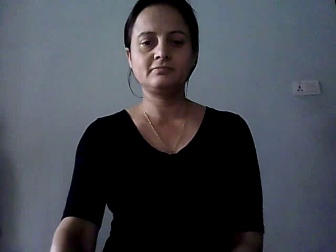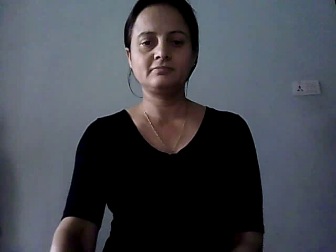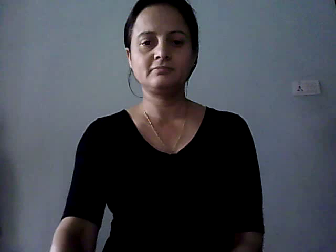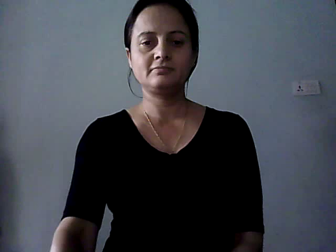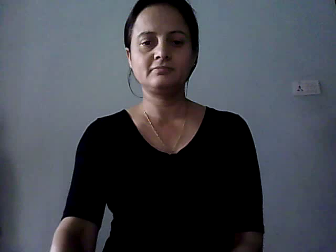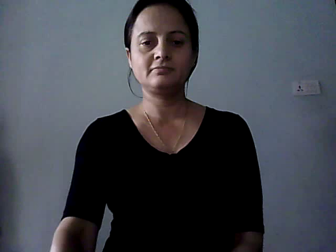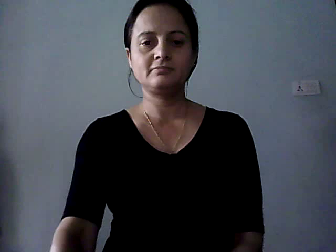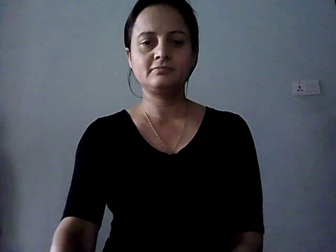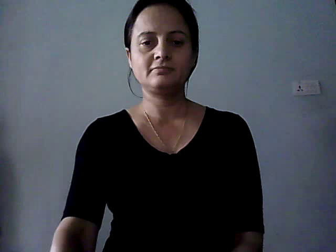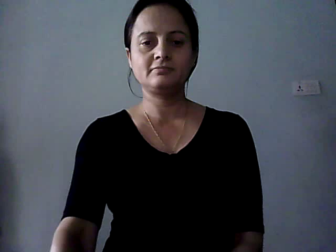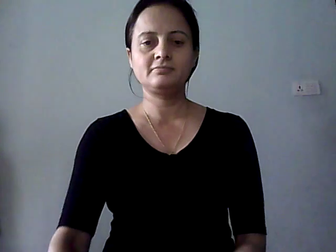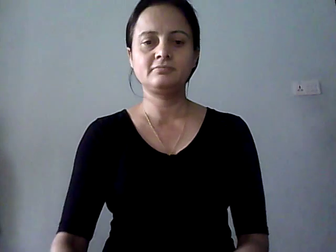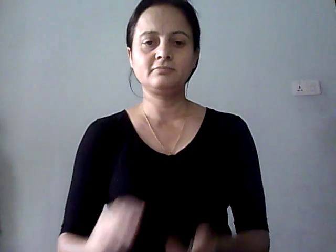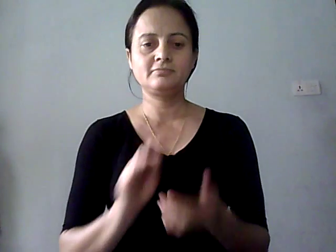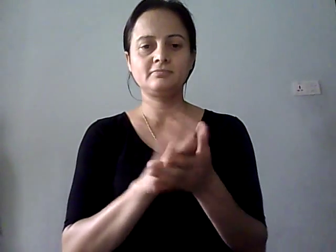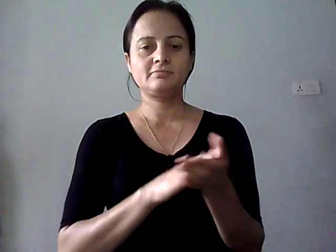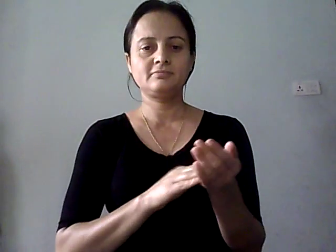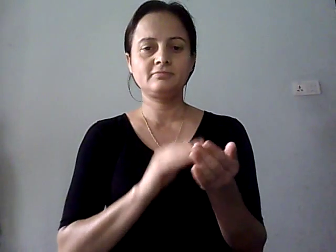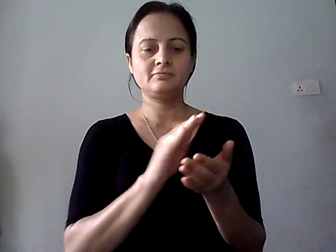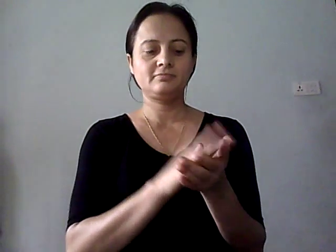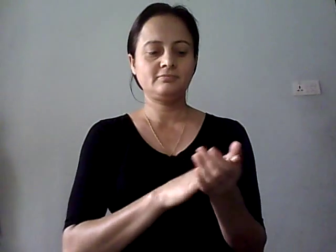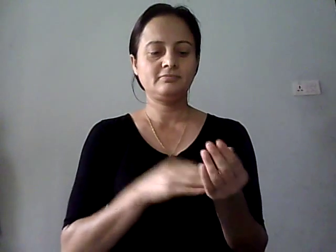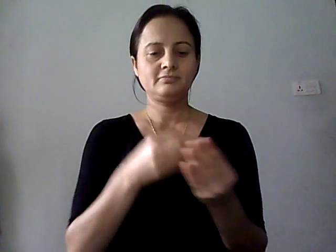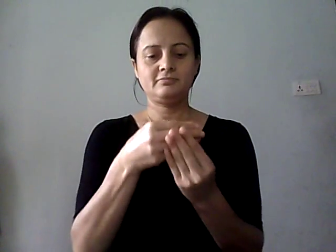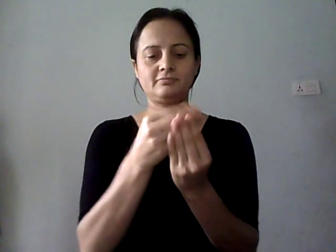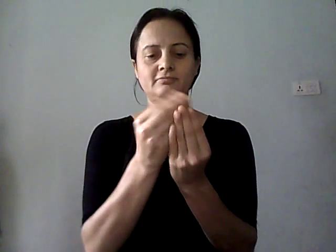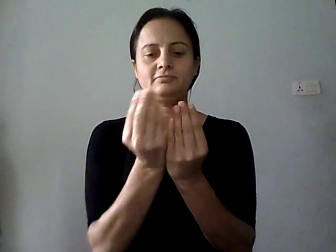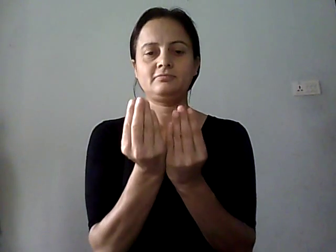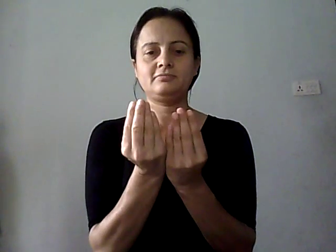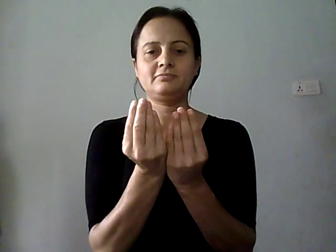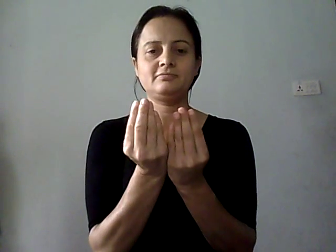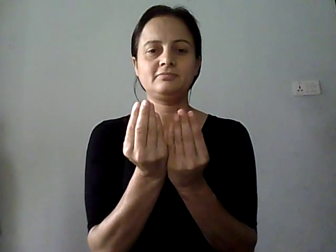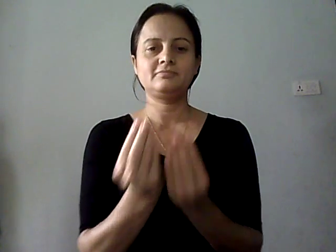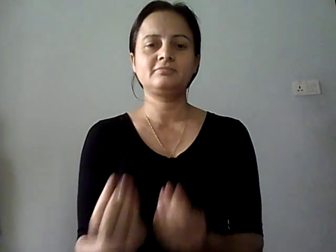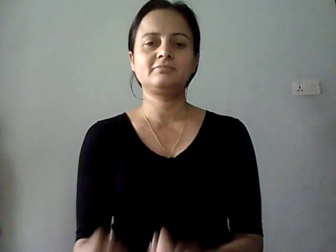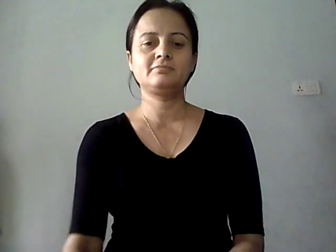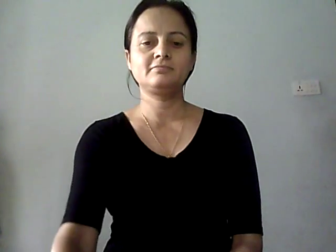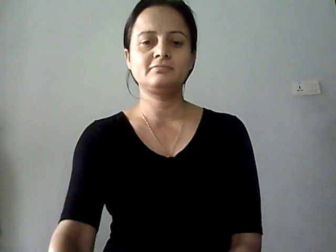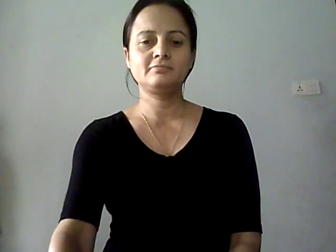deckofcards